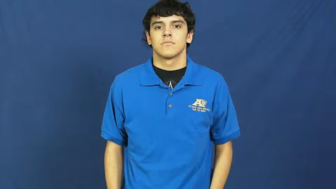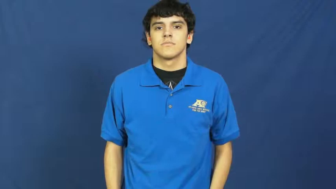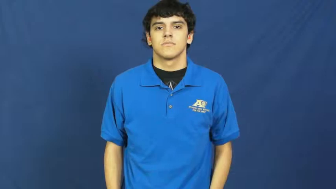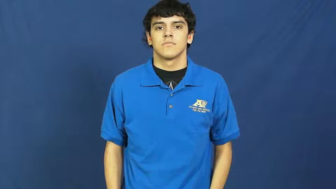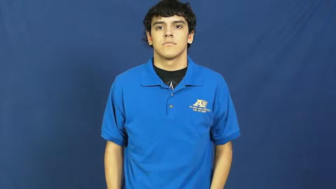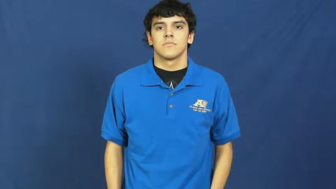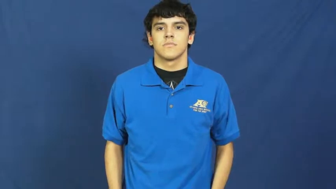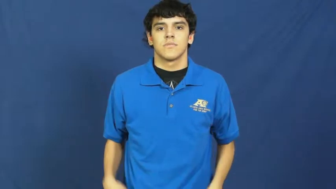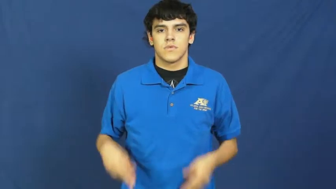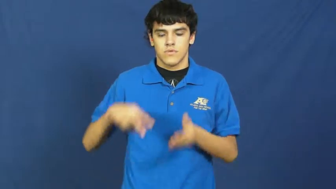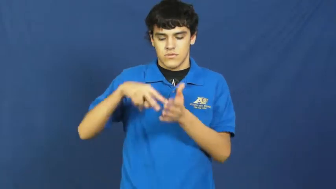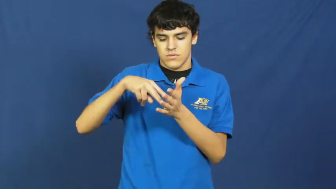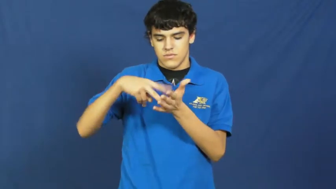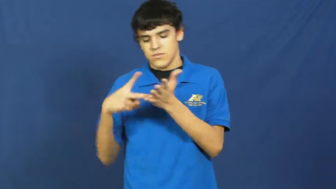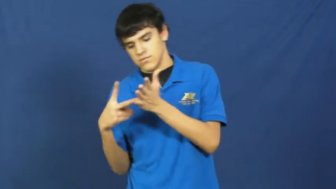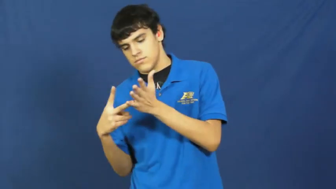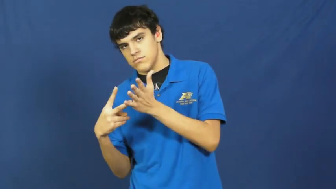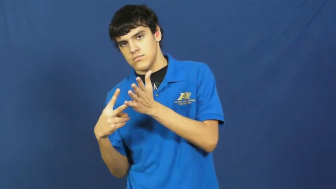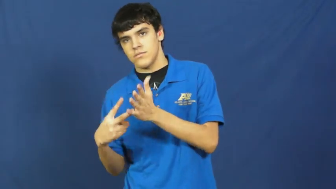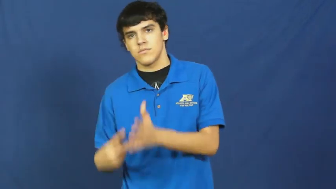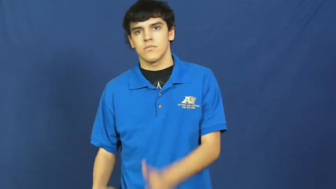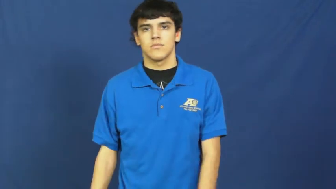stumble